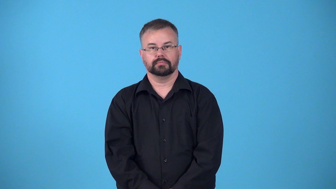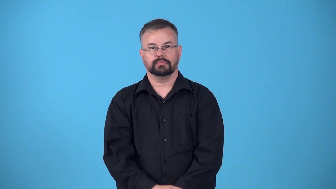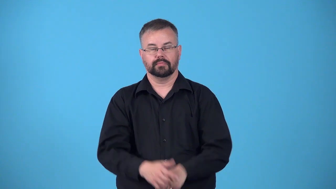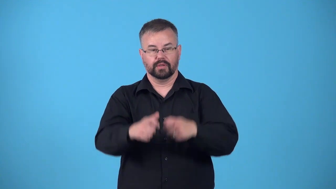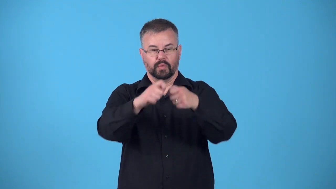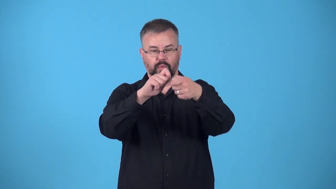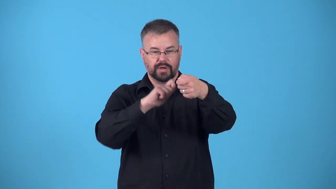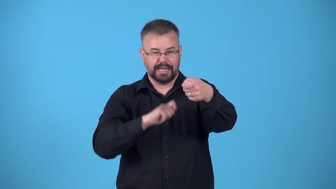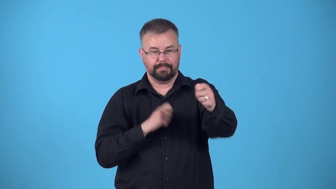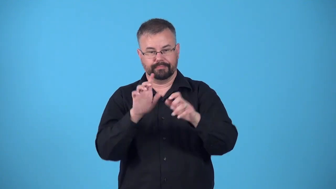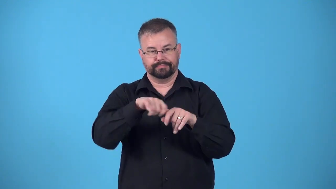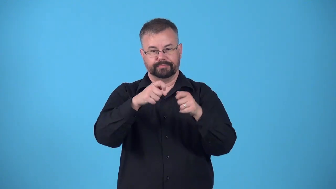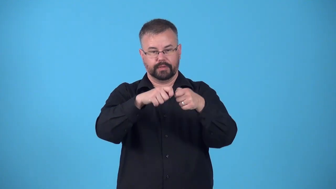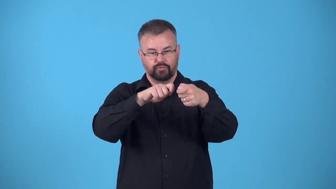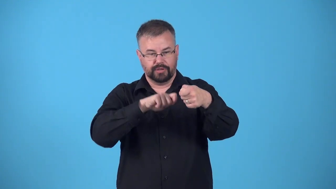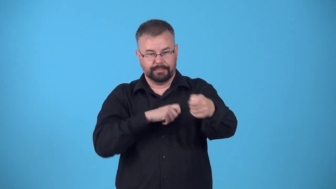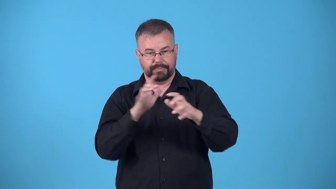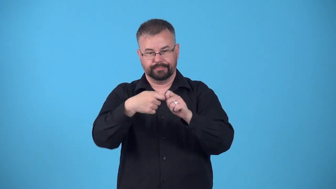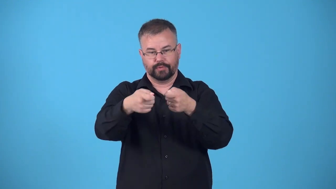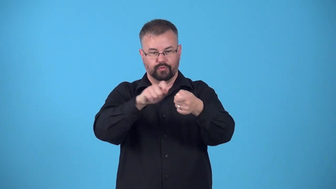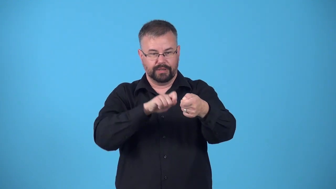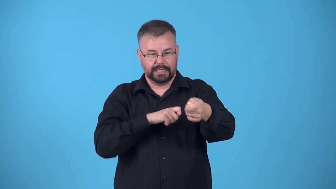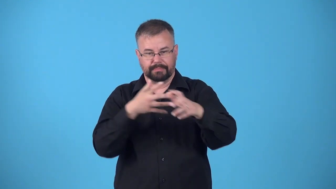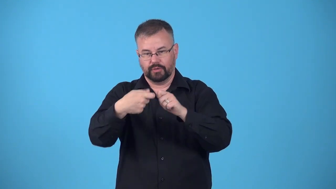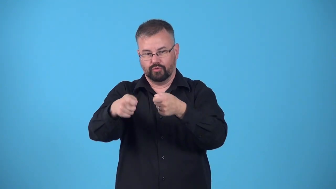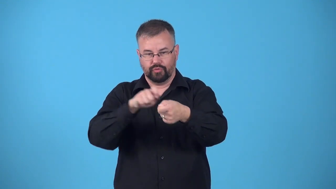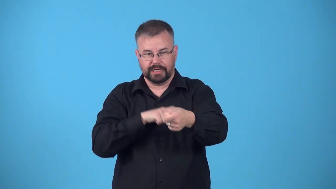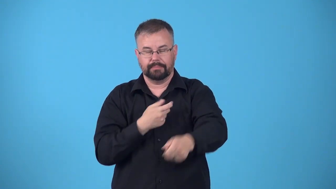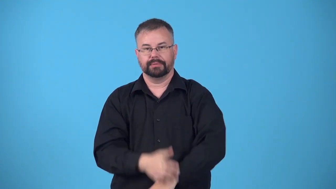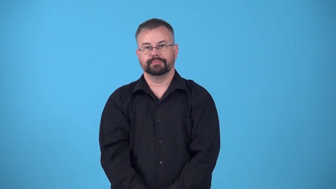tear up, rip up